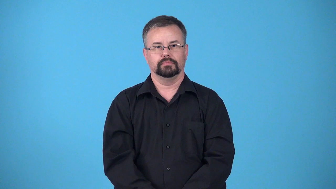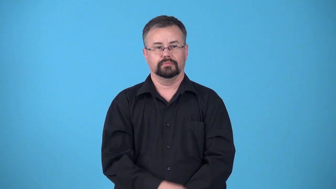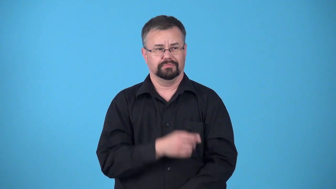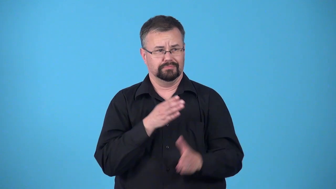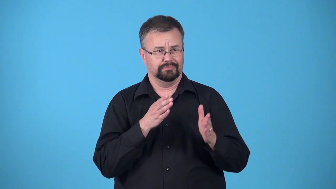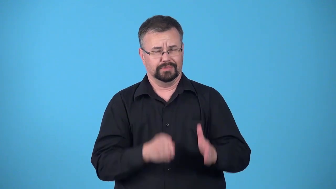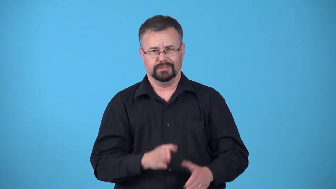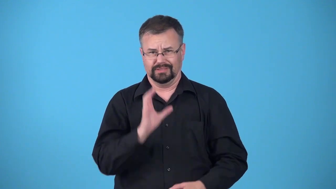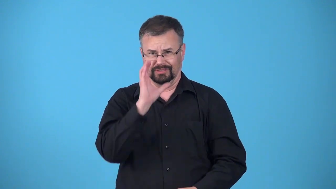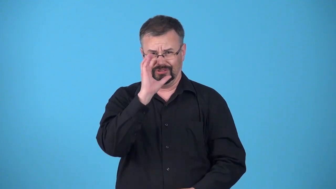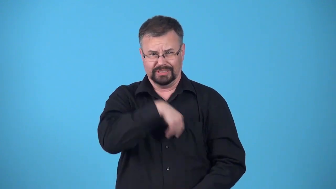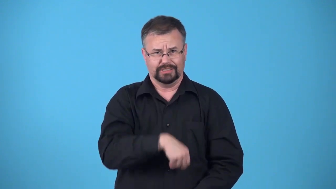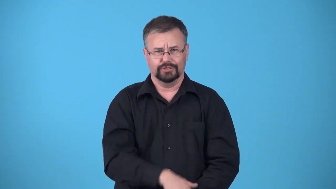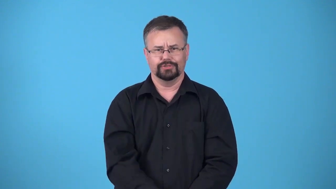strange at the best of times